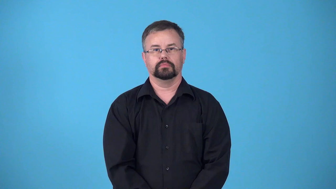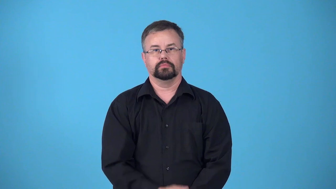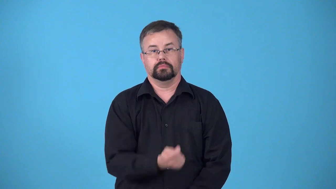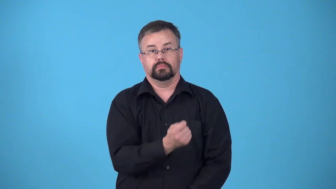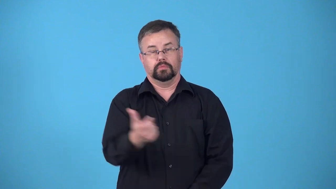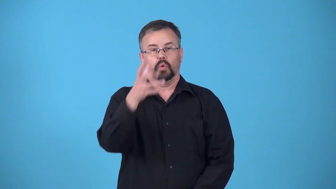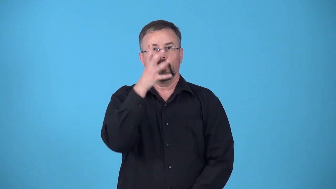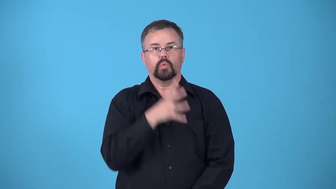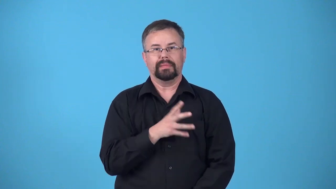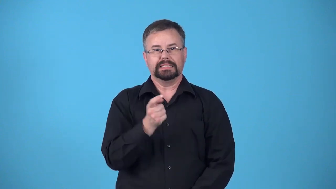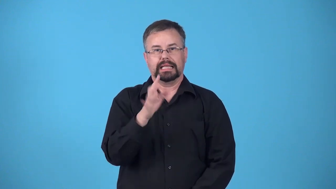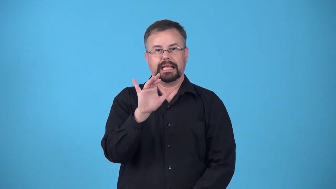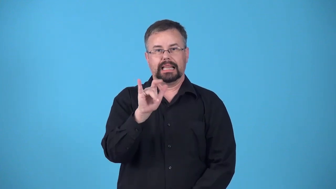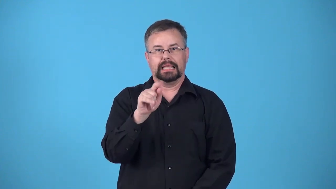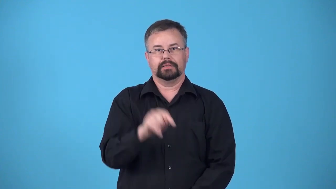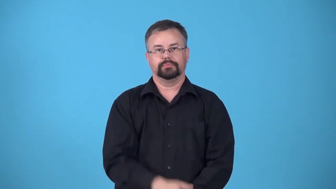circumcise